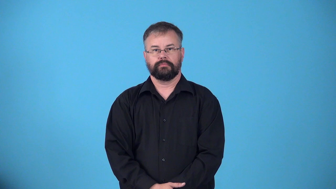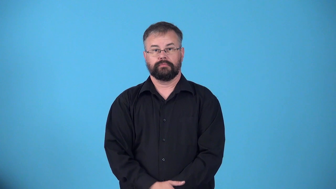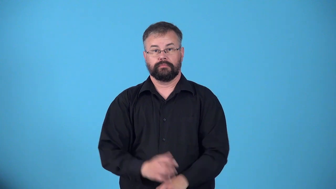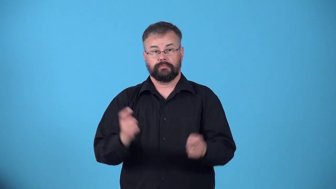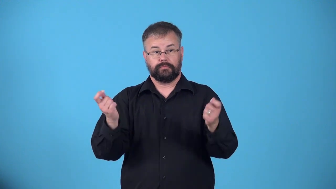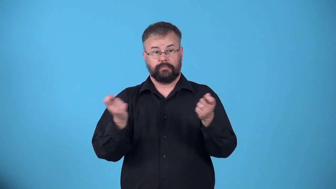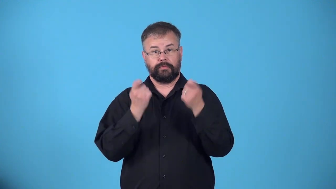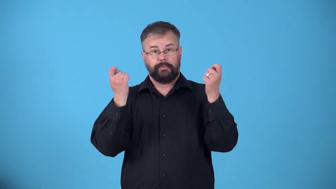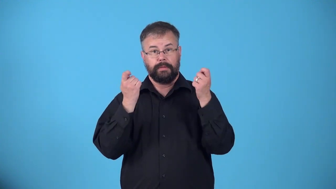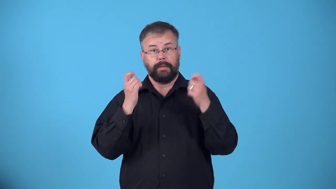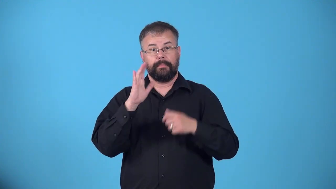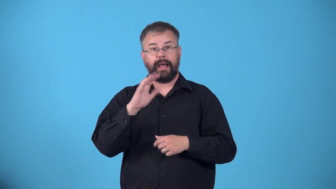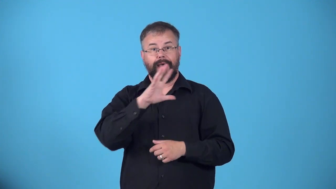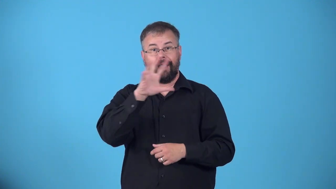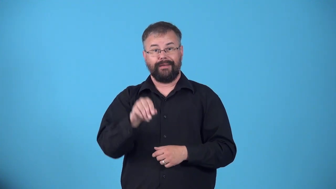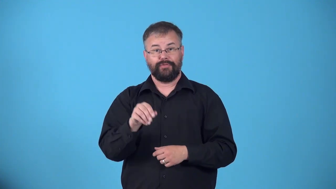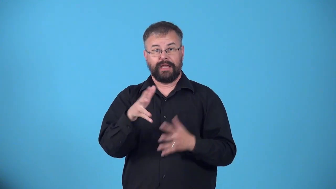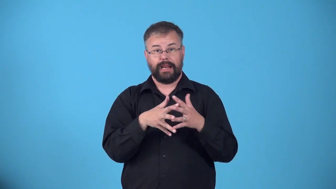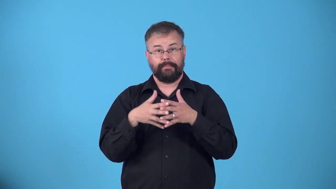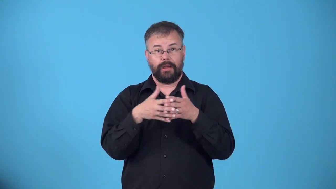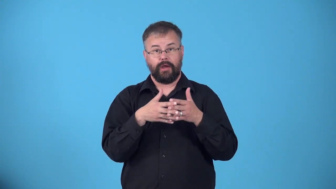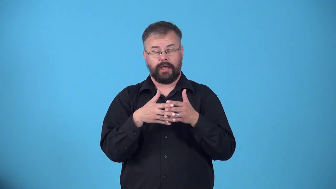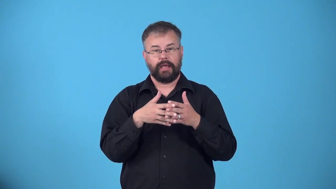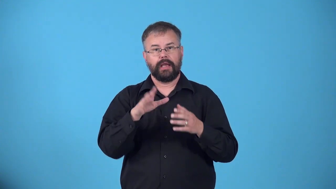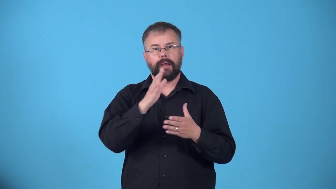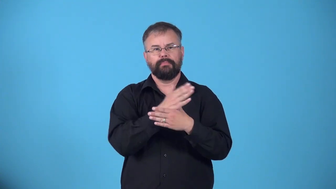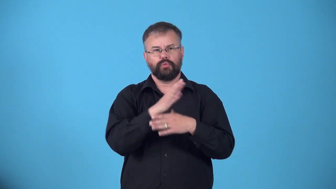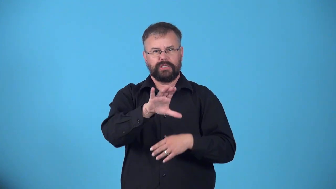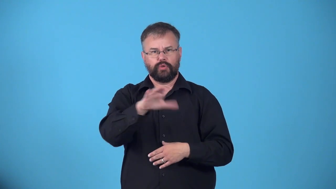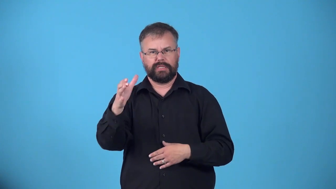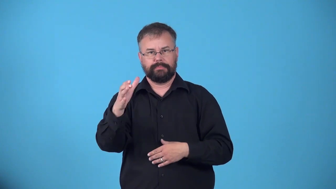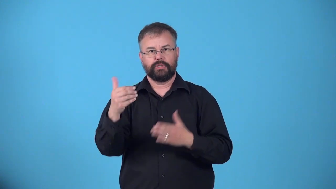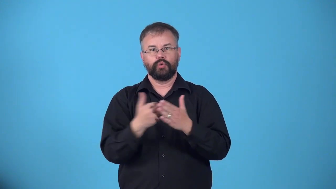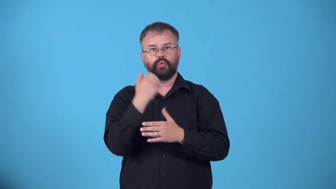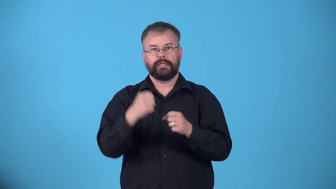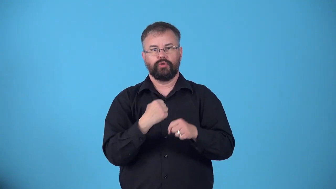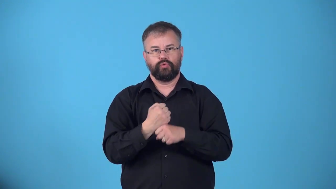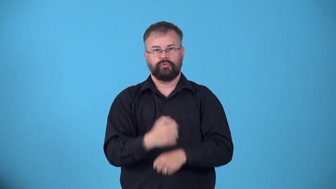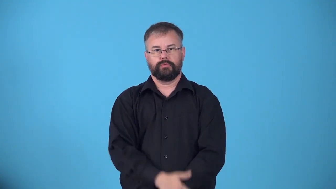kwanza